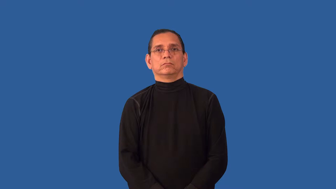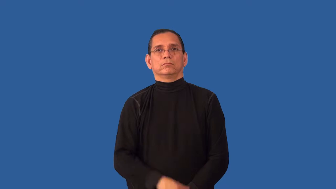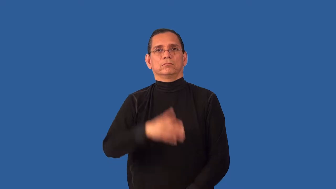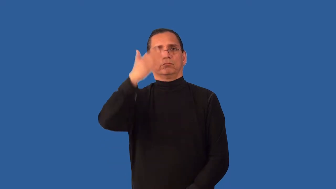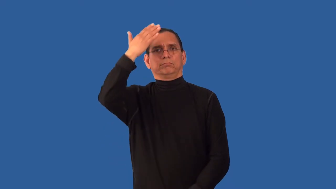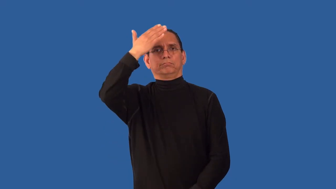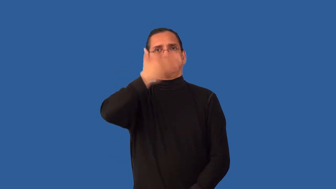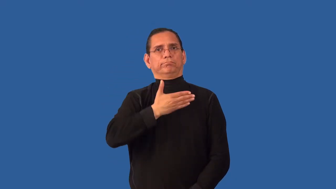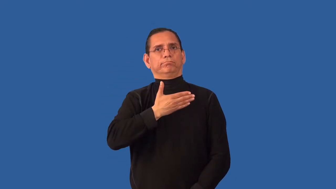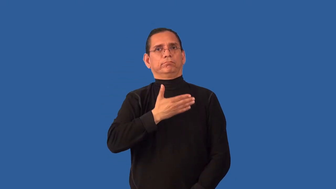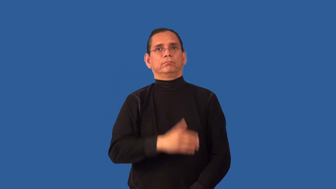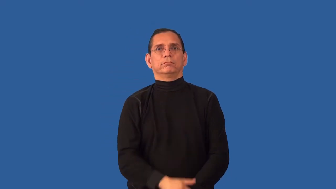stony